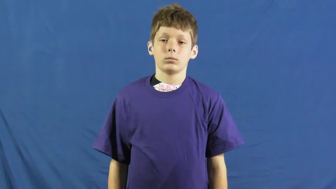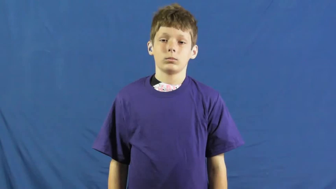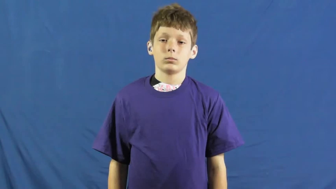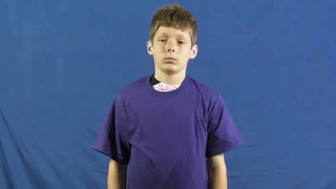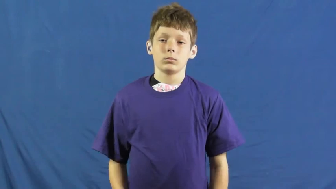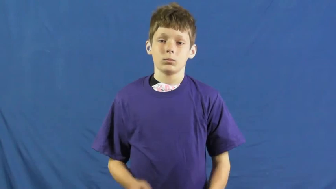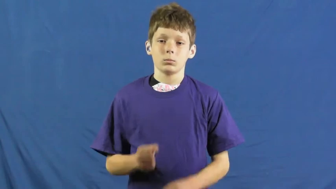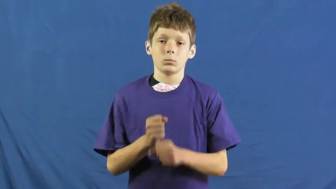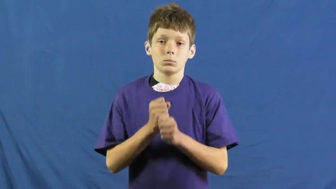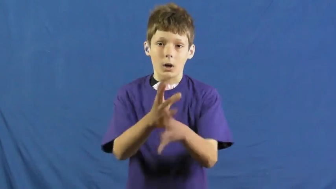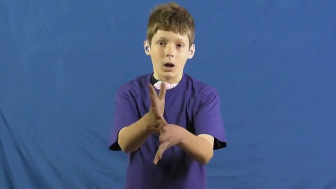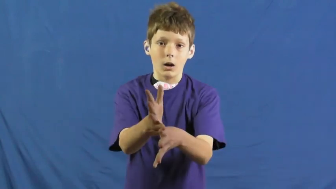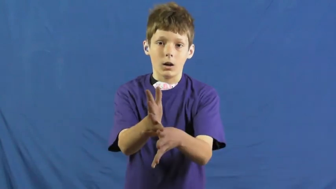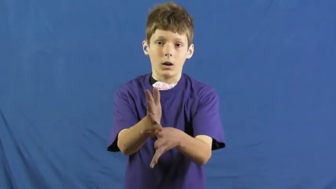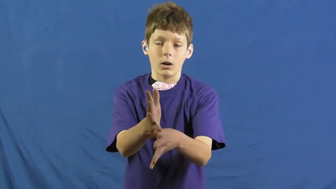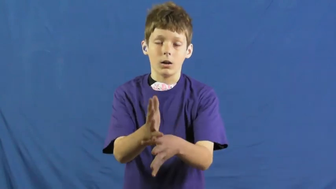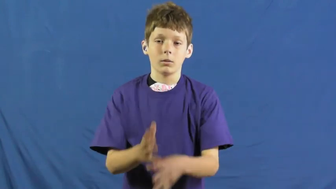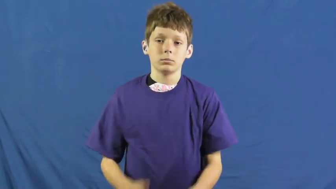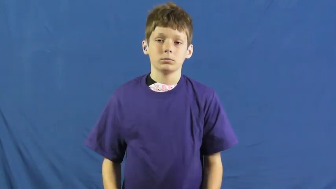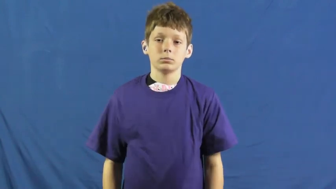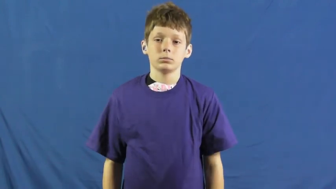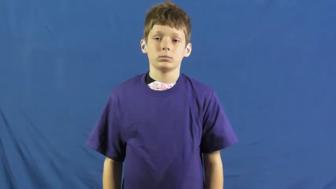wrath,ire